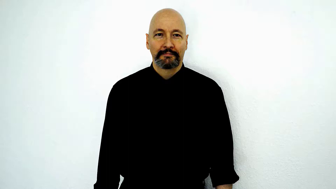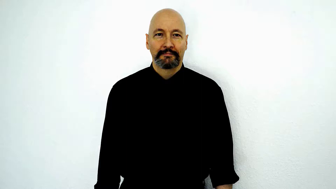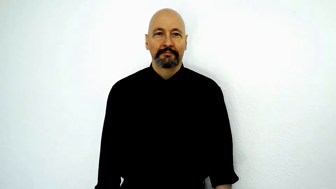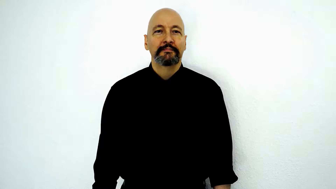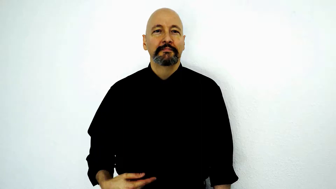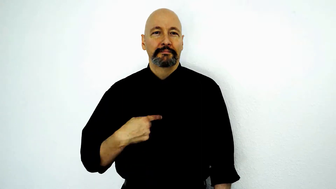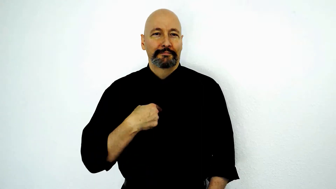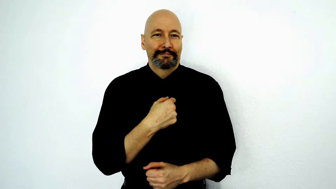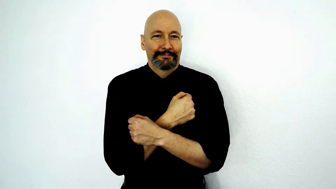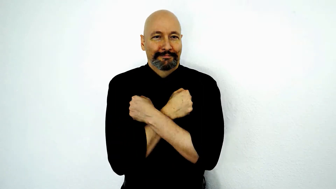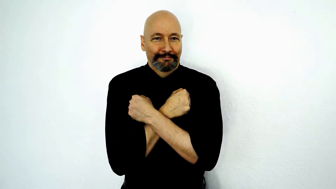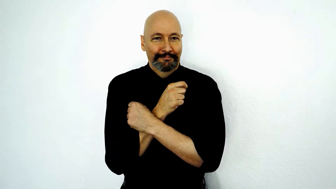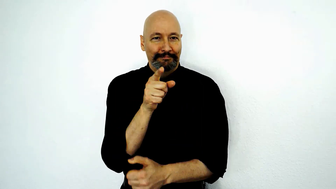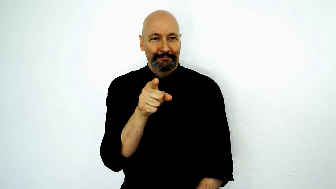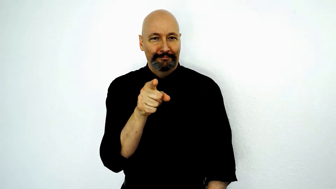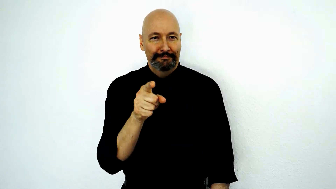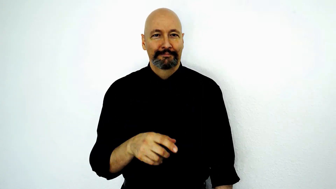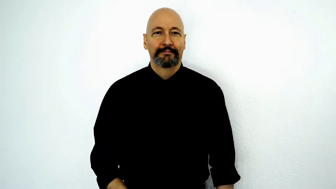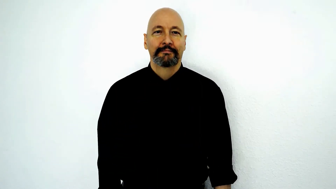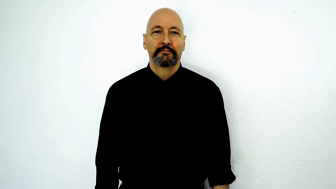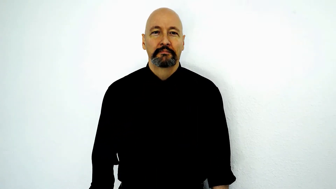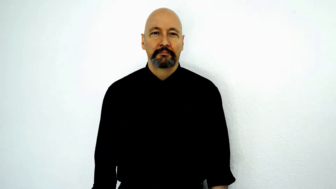I LOVE YOU-[version]